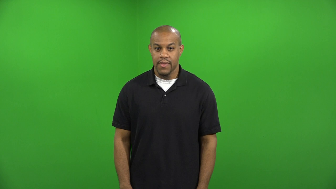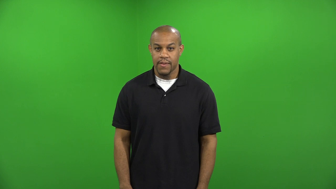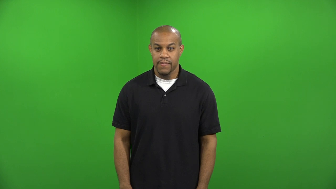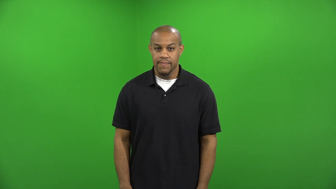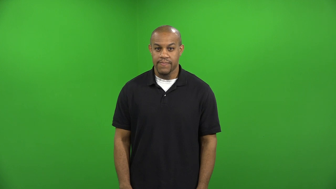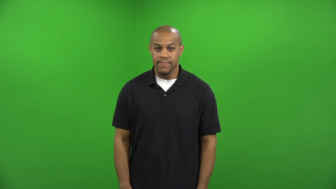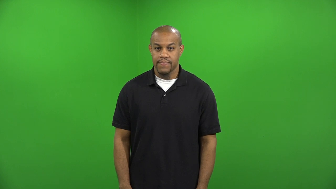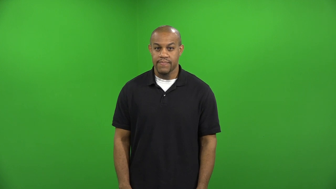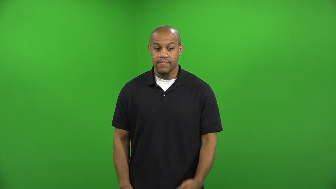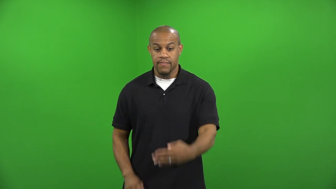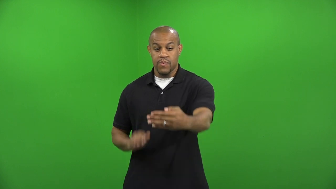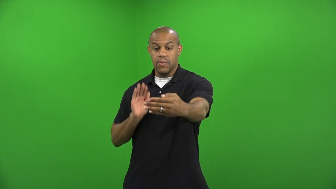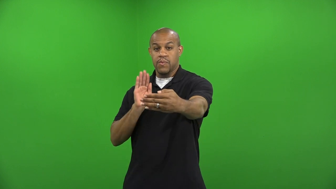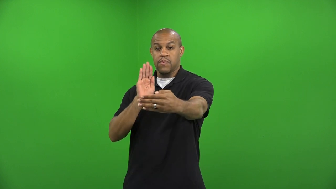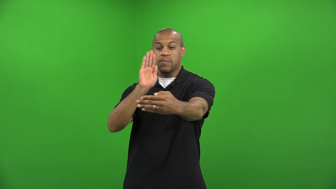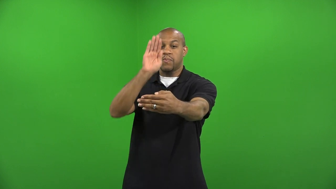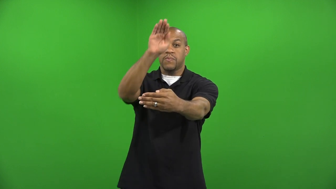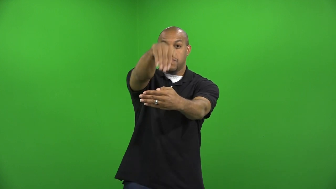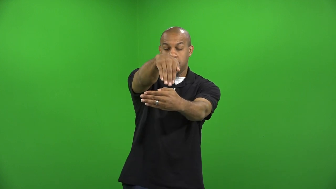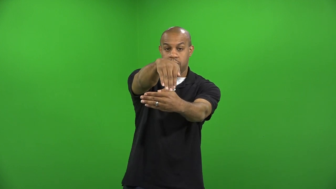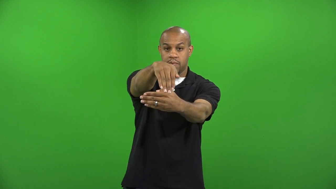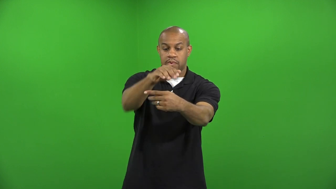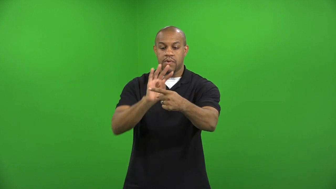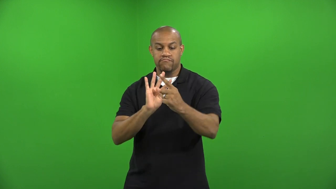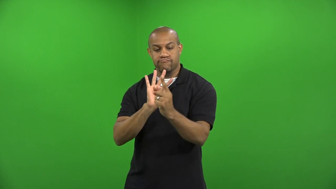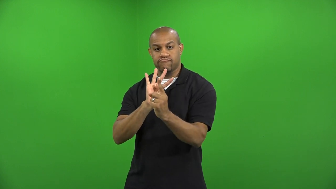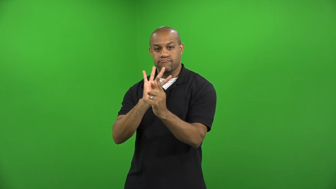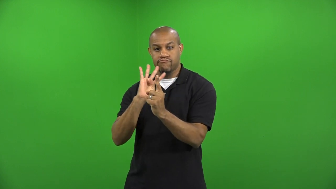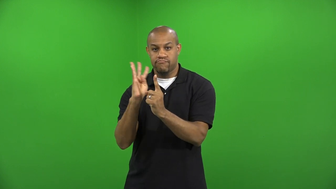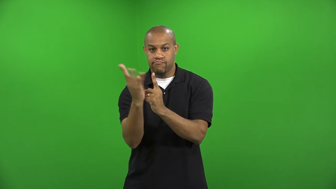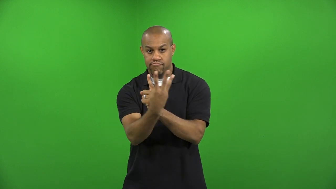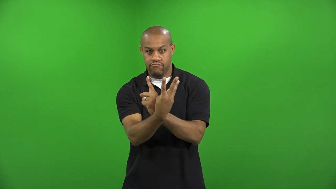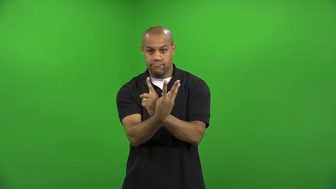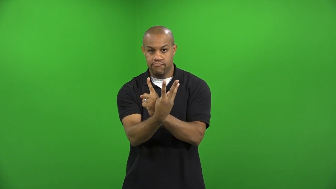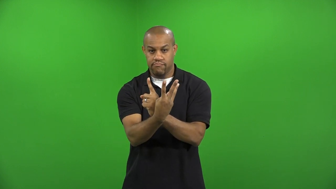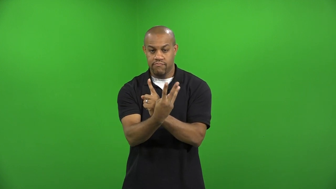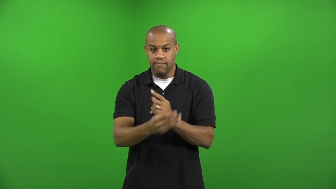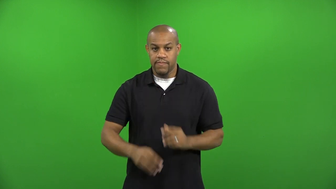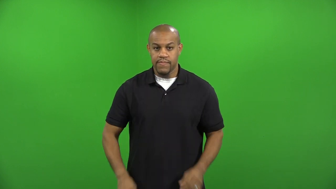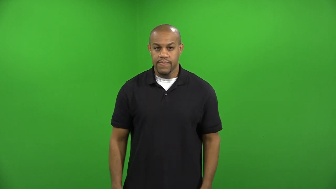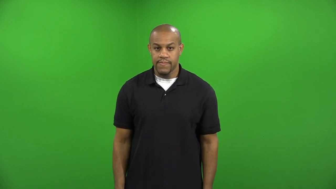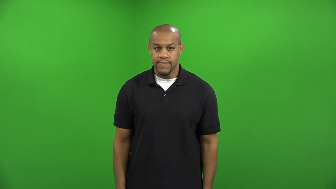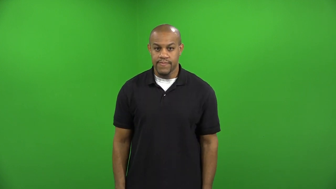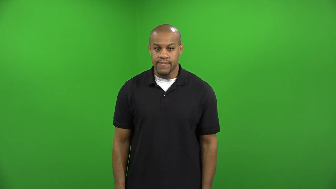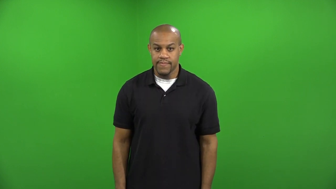Grand slam